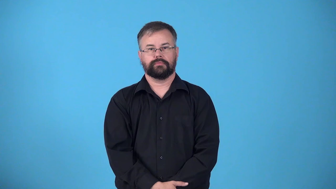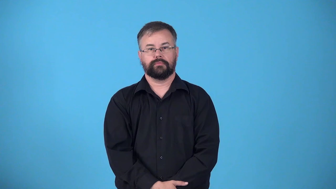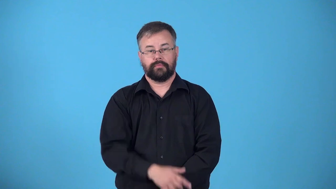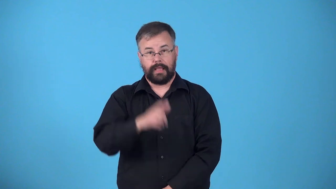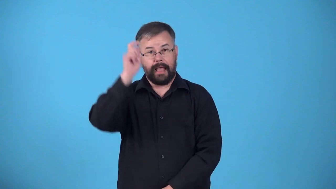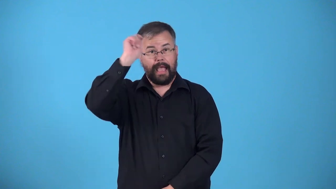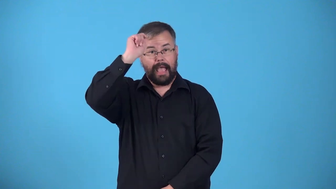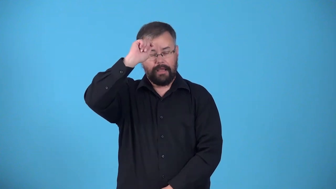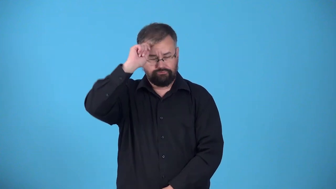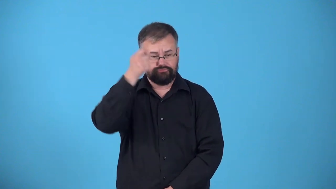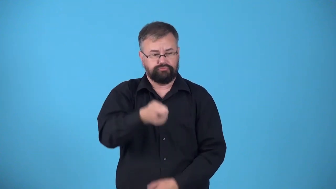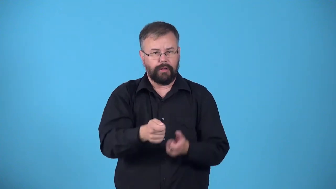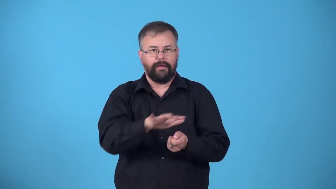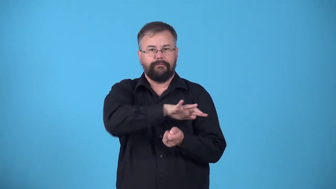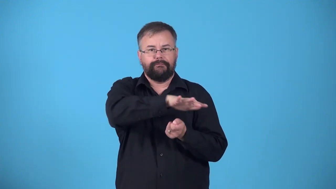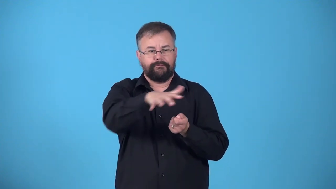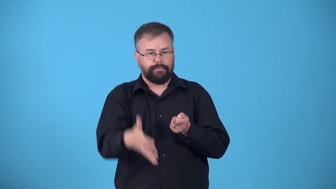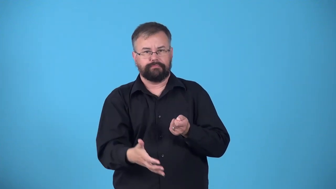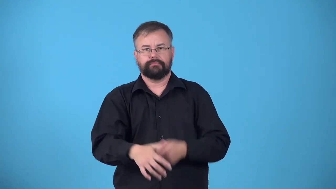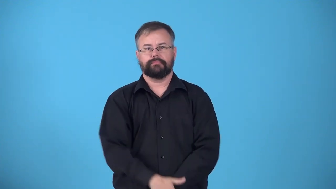hatful